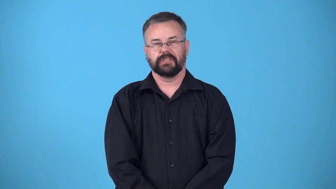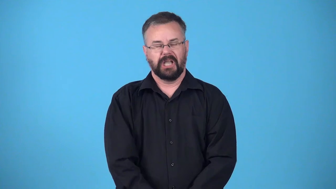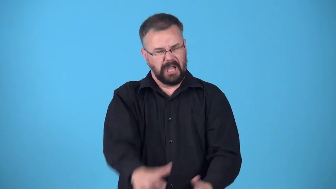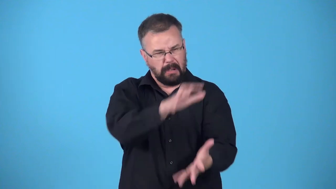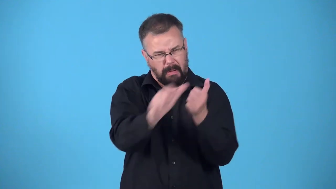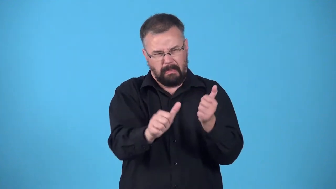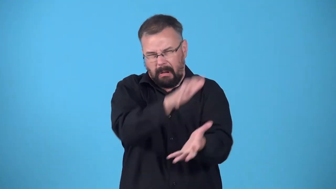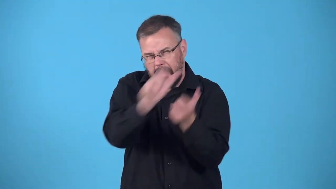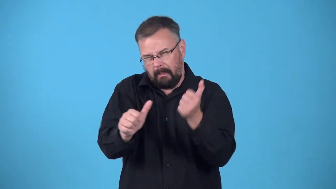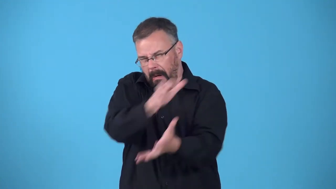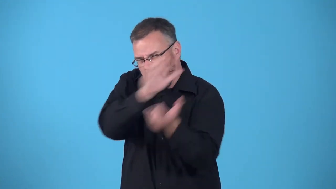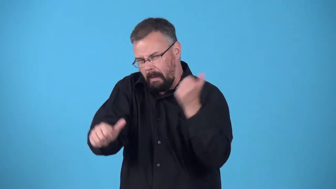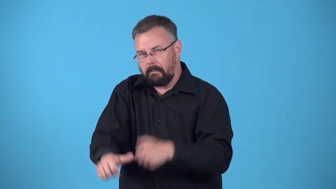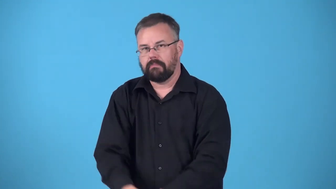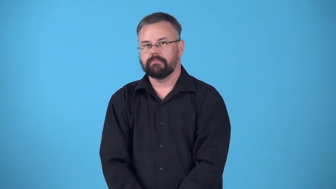bust up